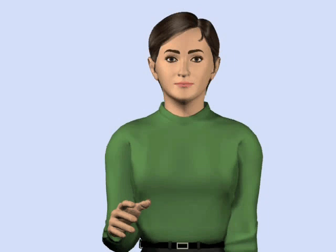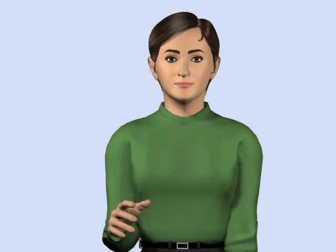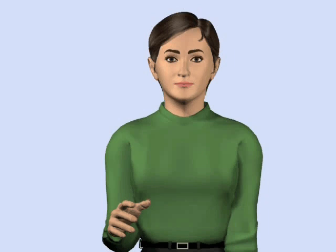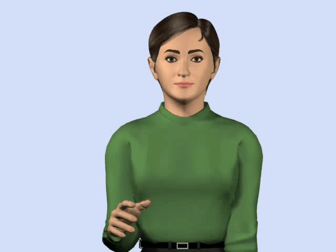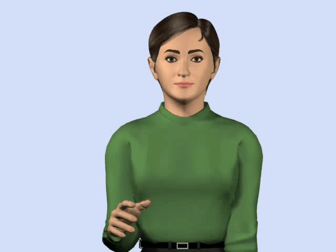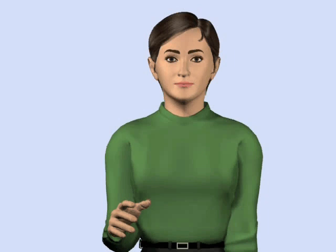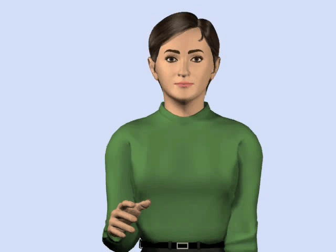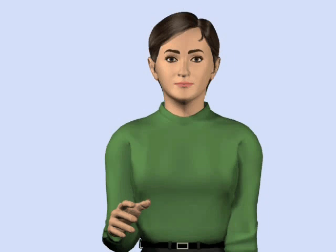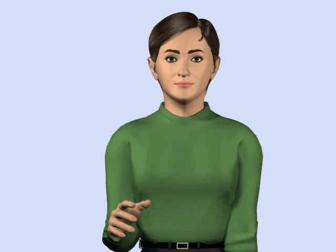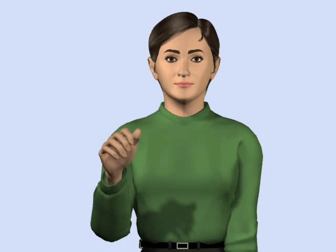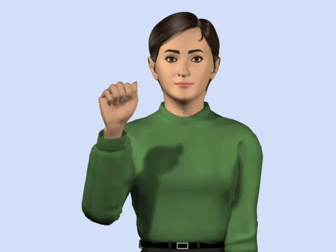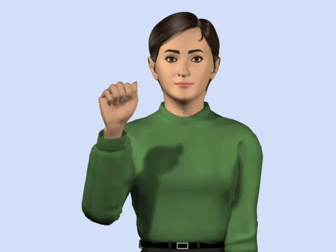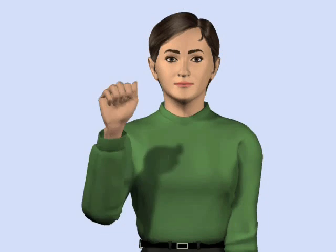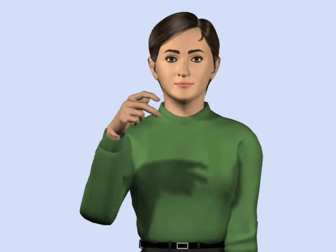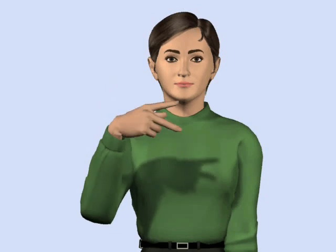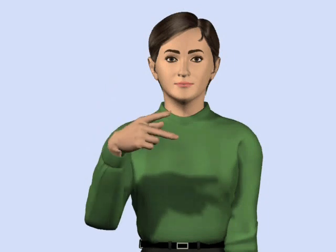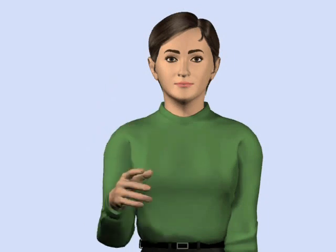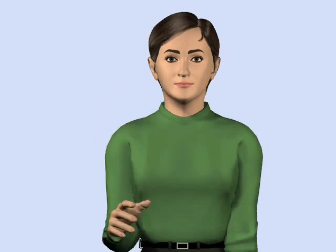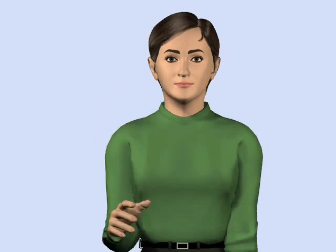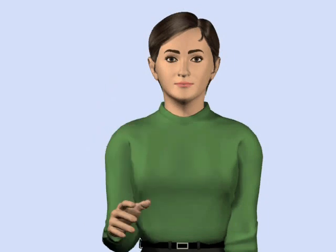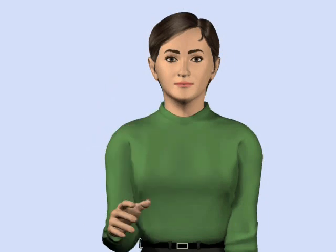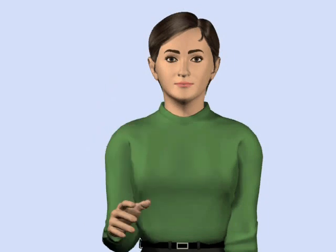Asbury Park,NJ